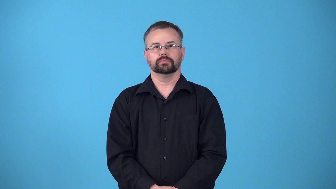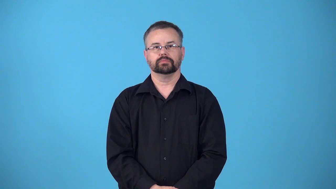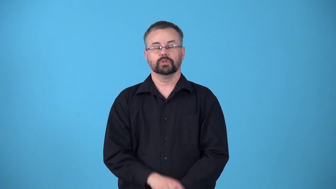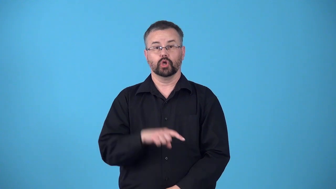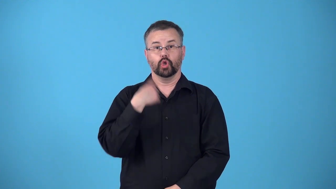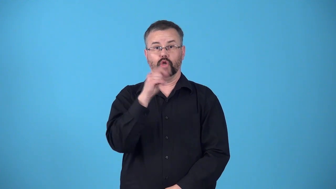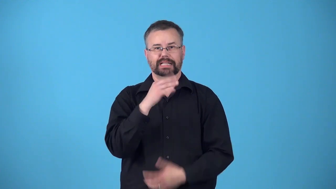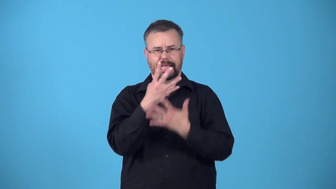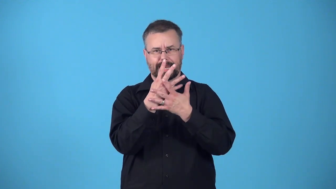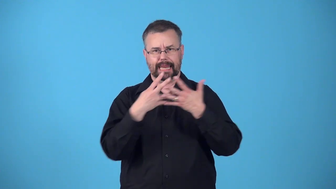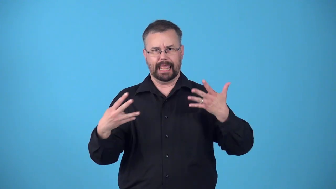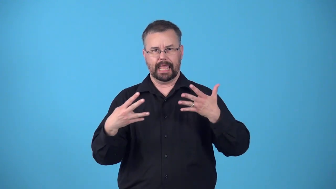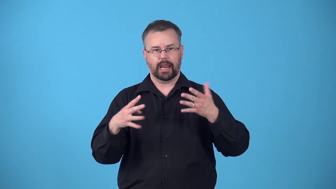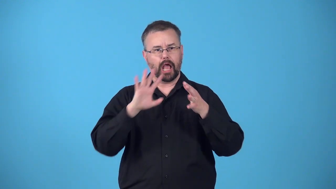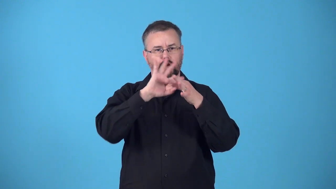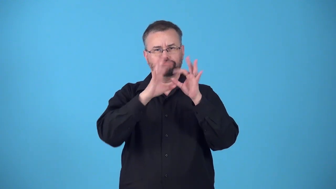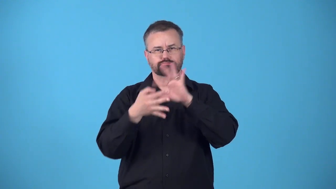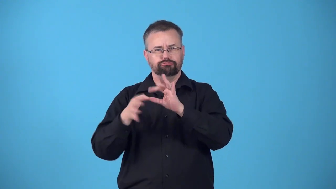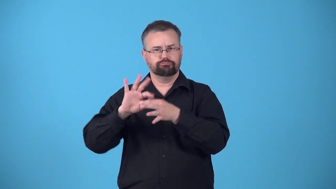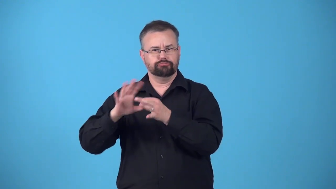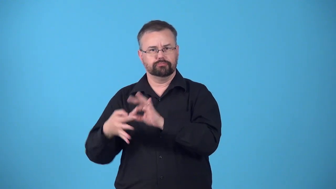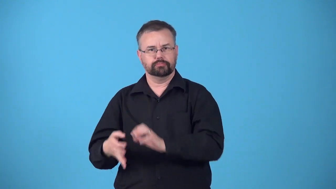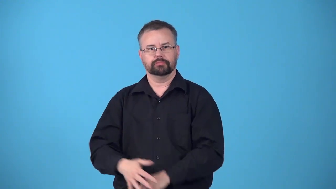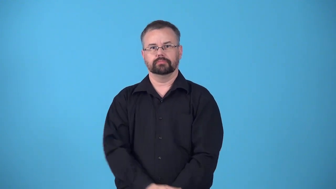reticular